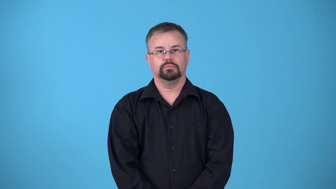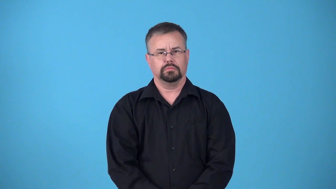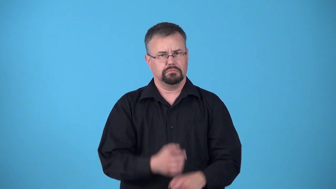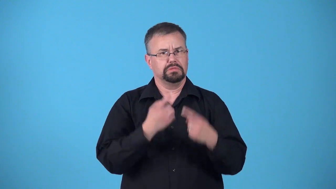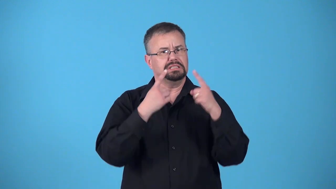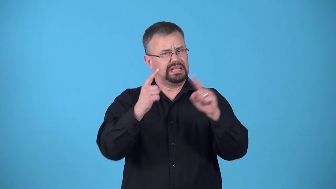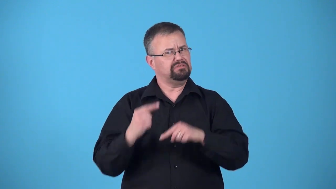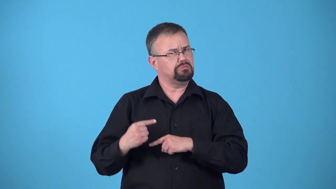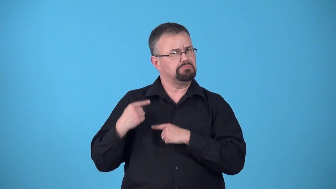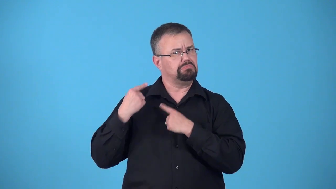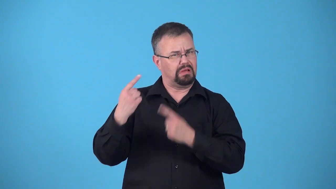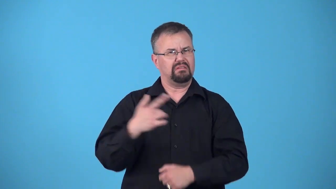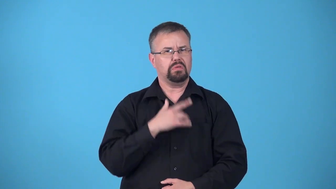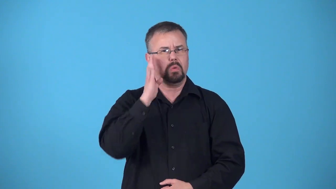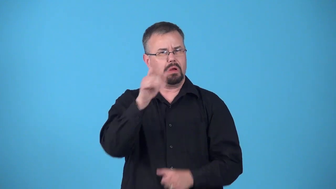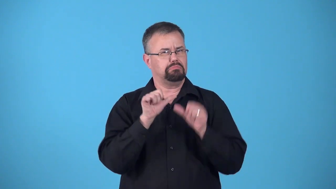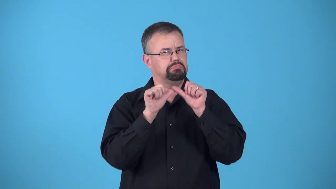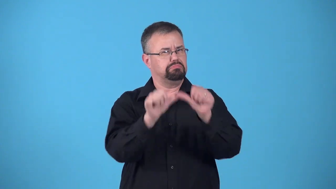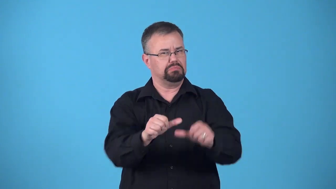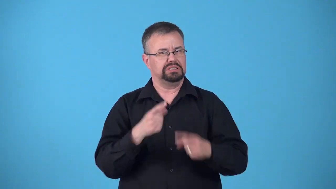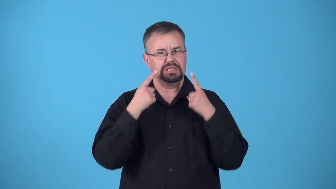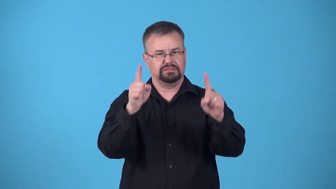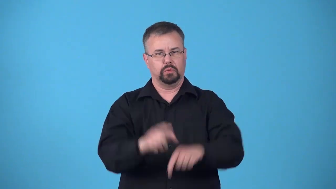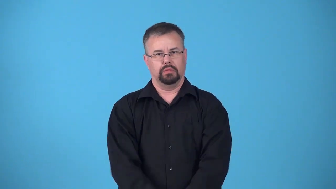hot hand